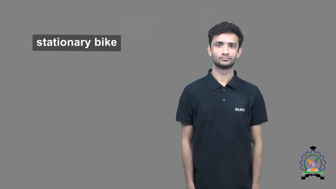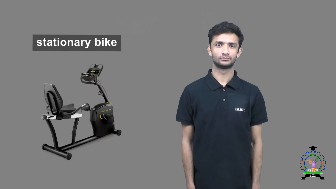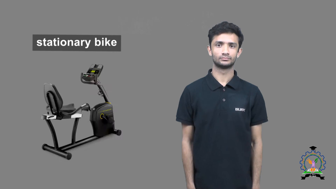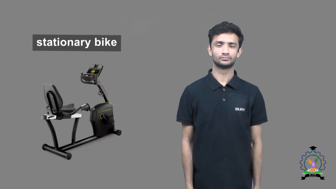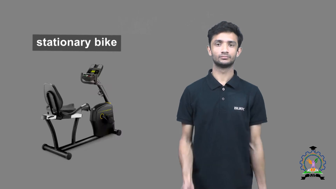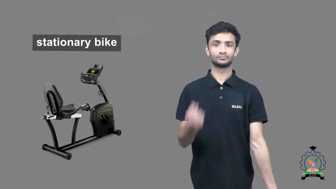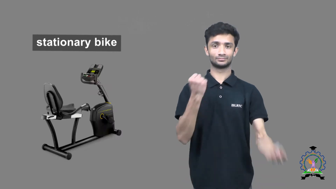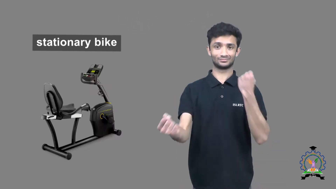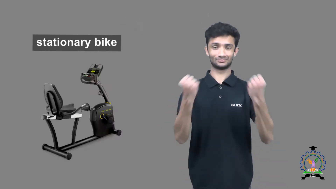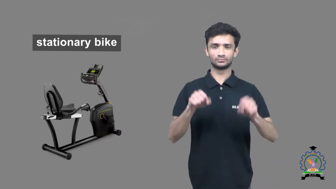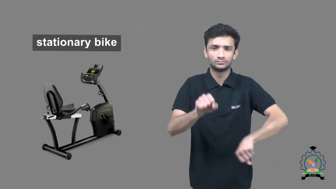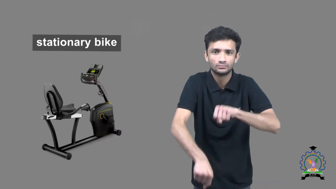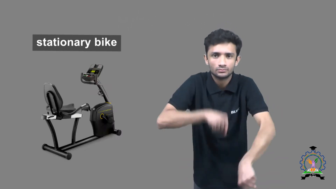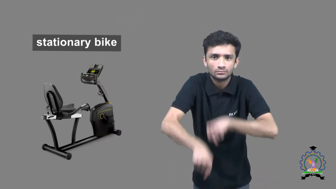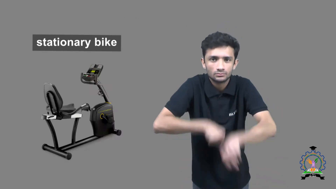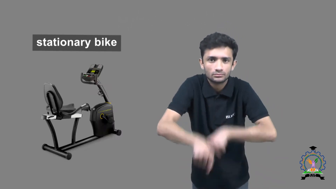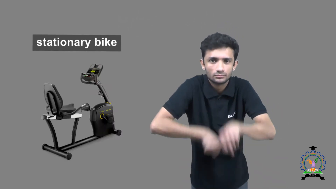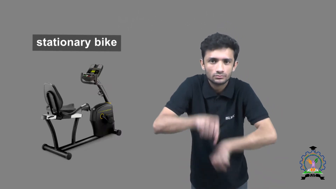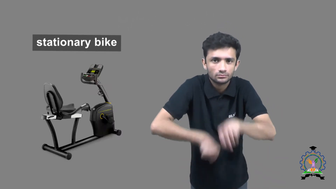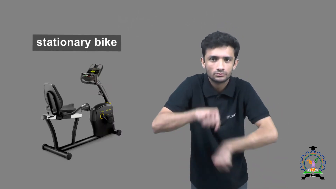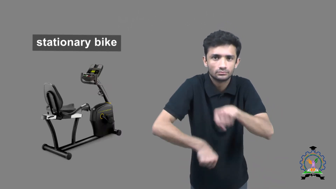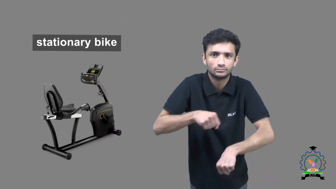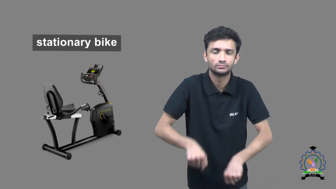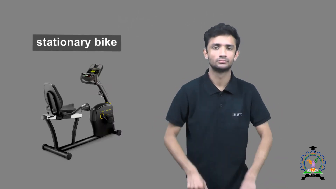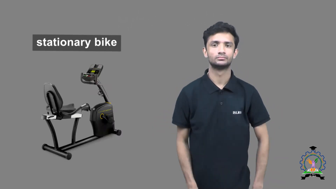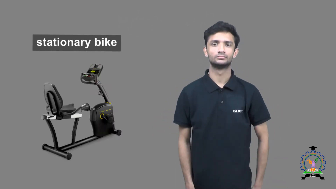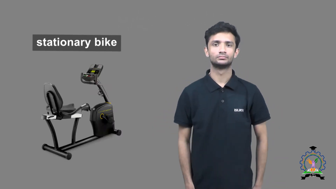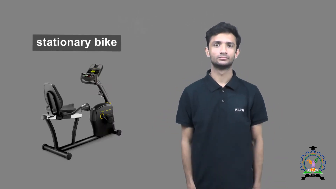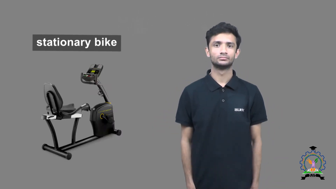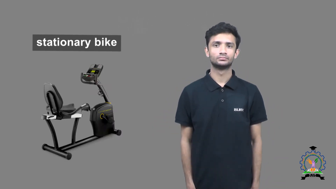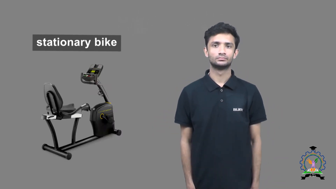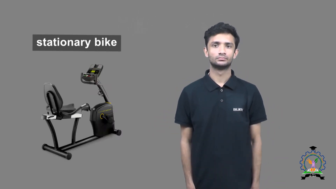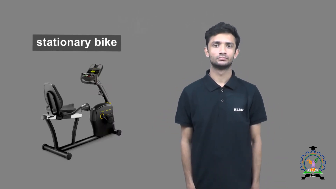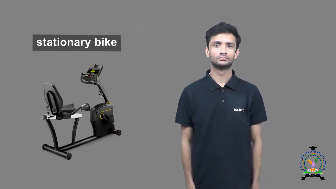stationary bike